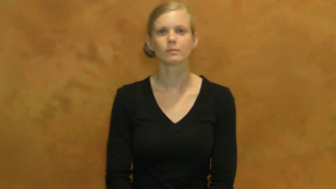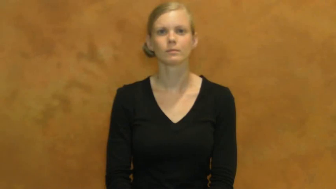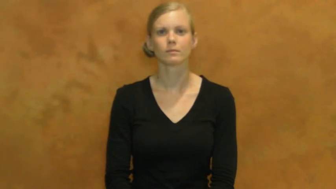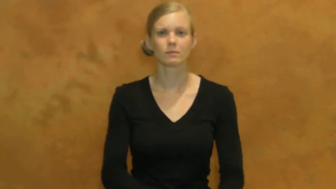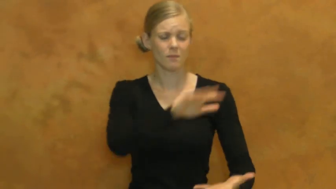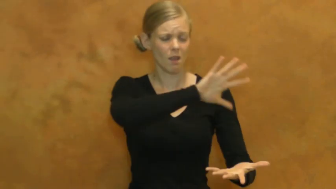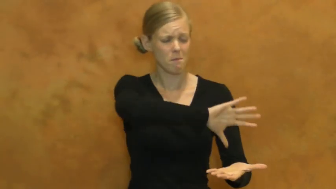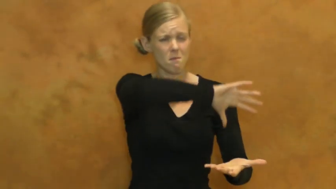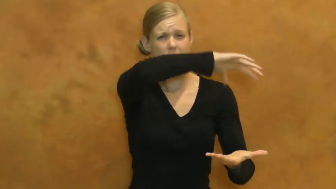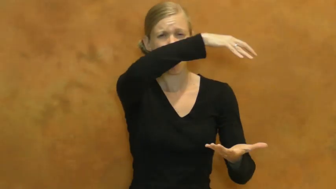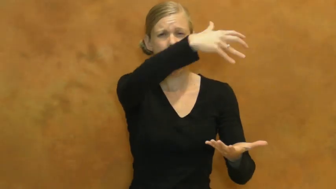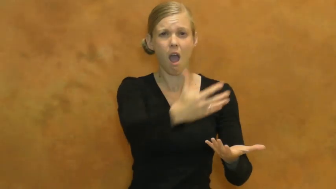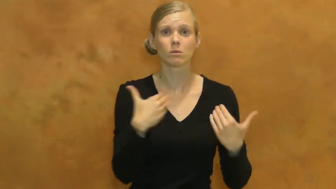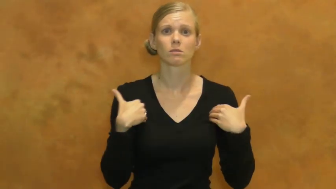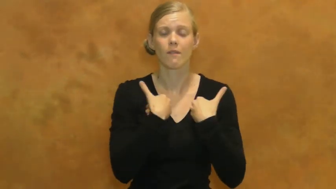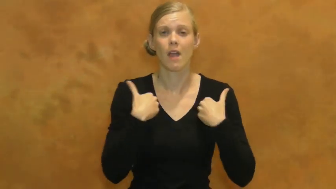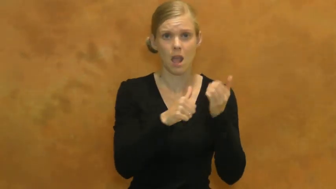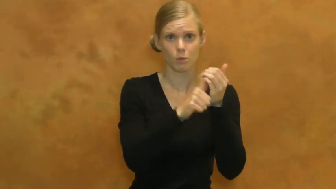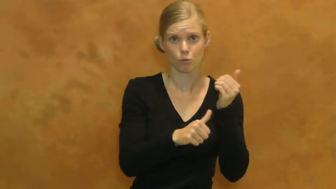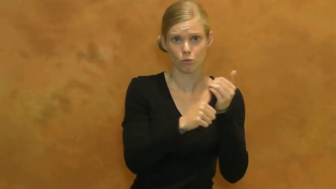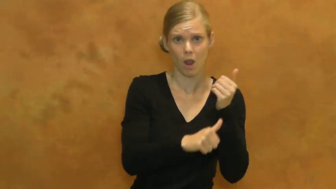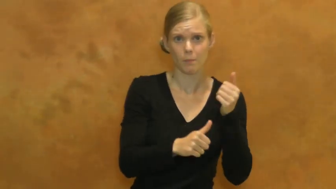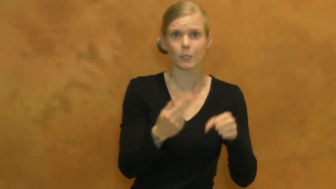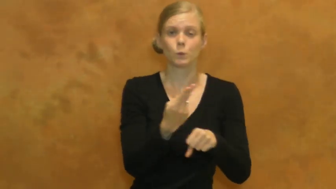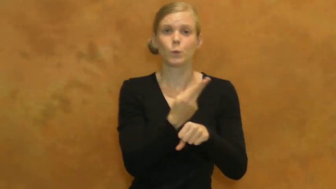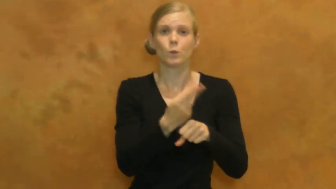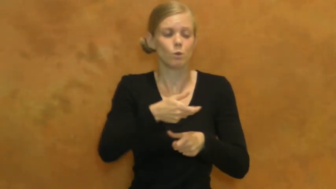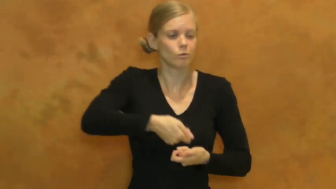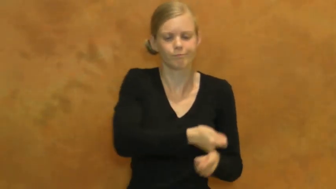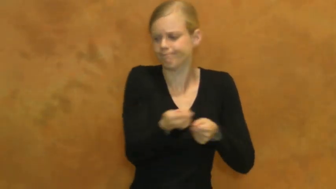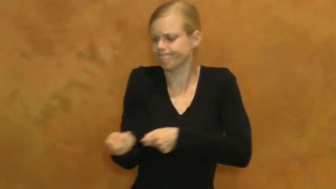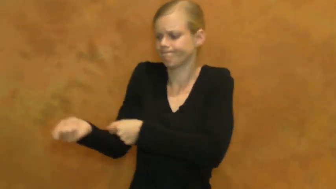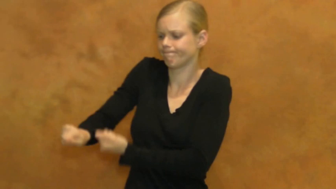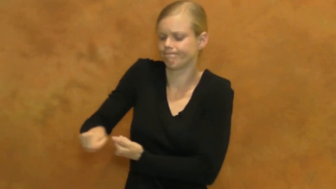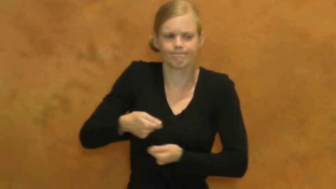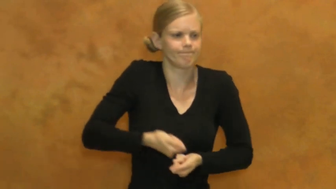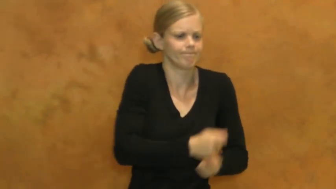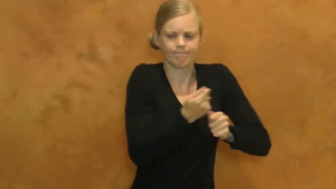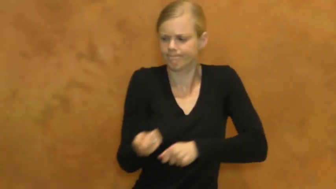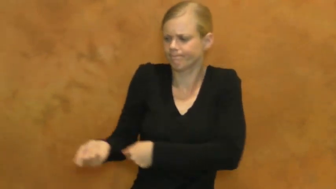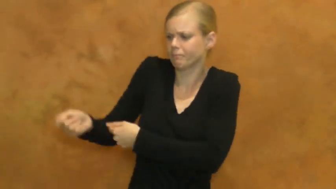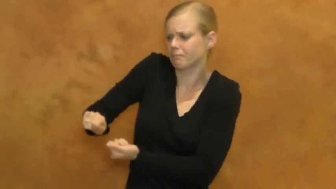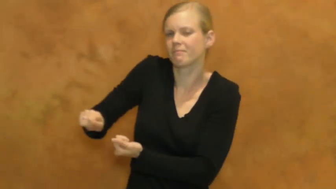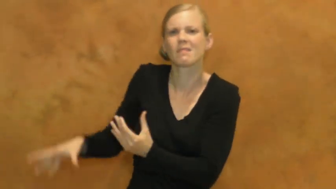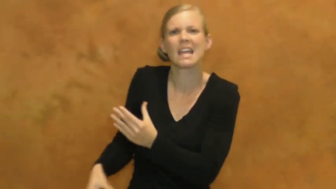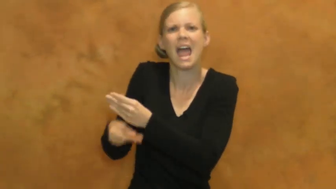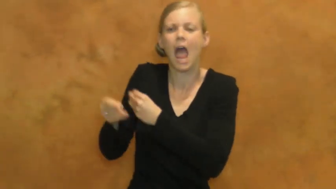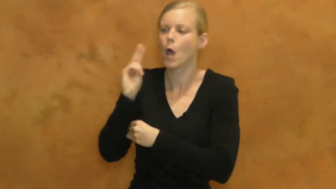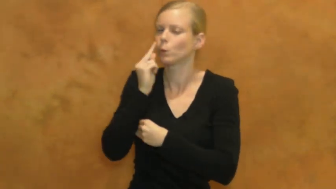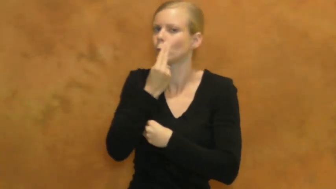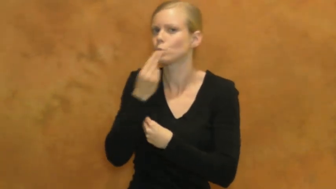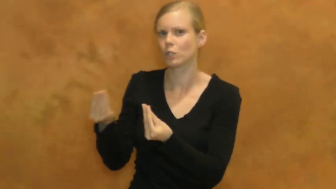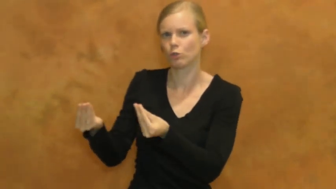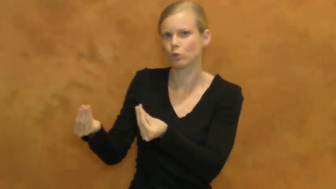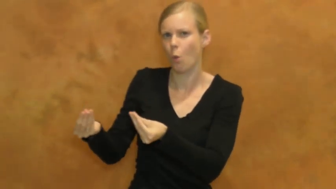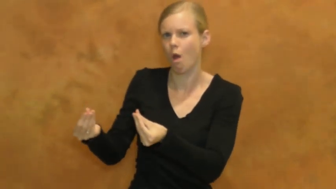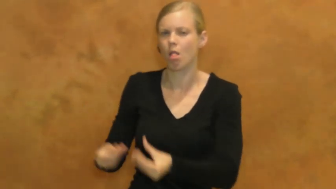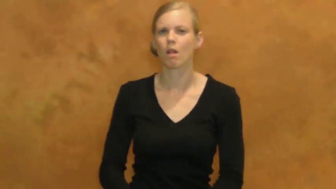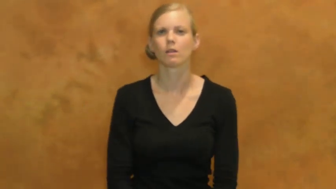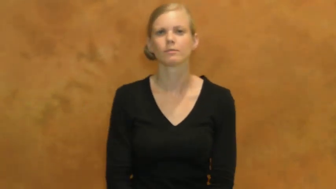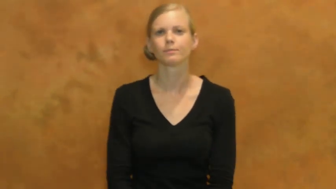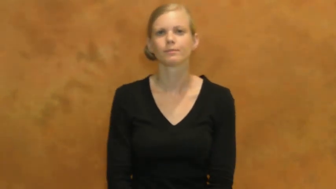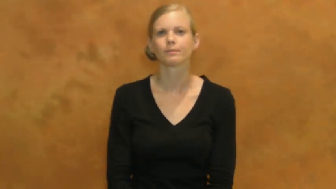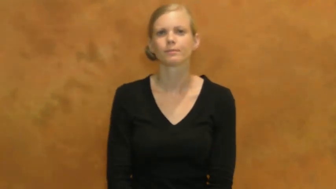dungheap